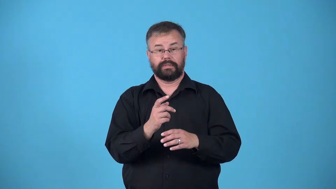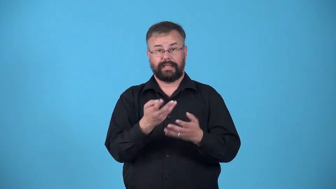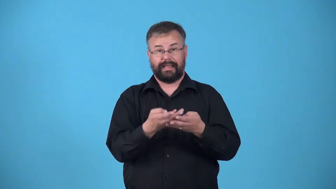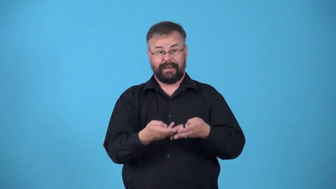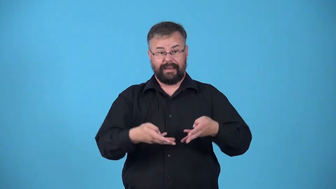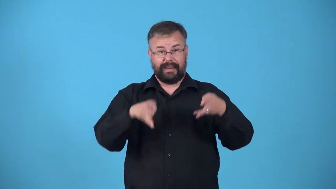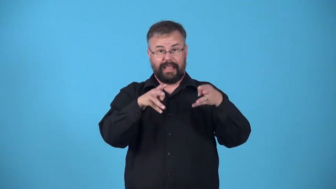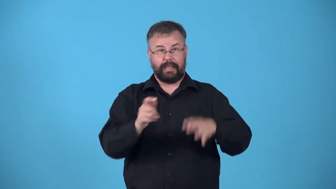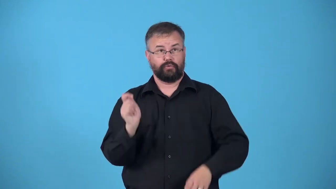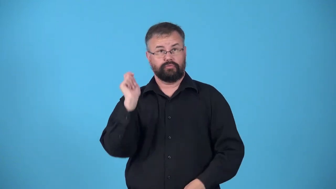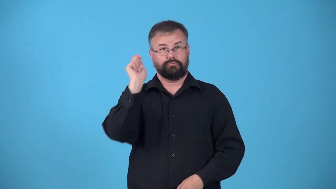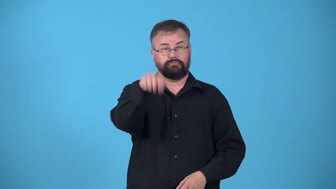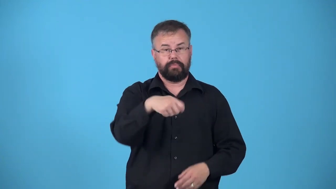net-handheld